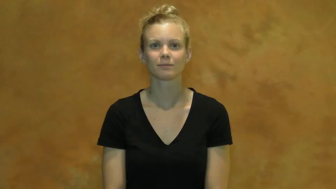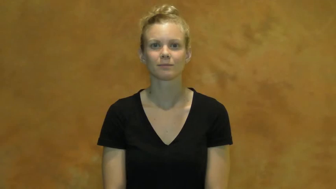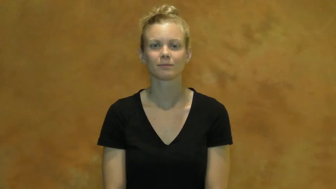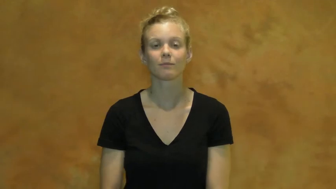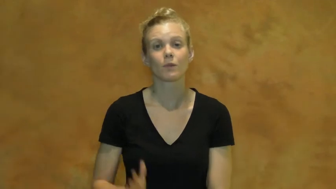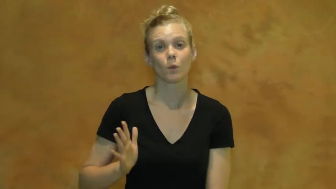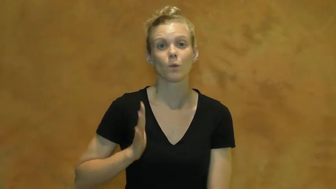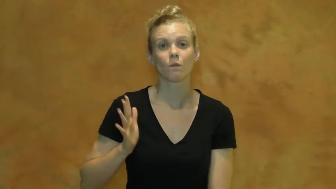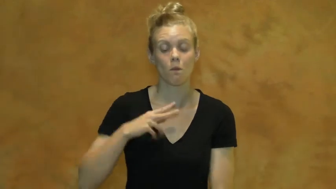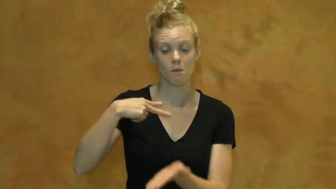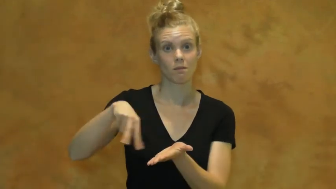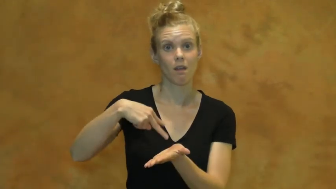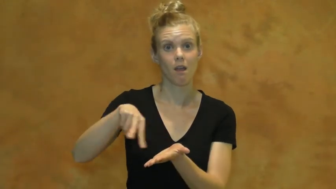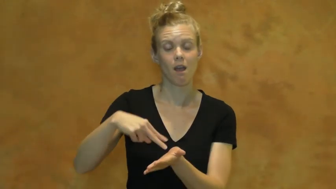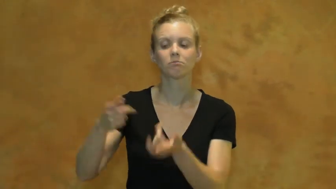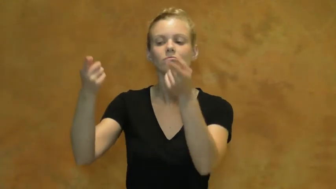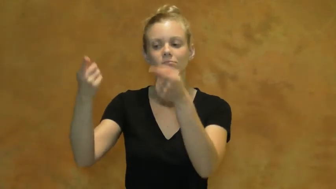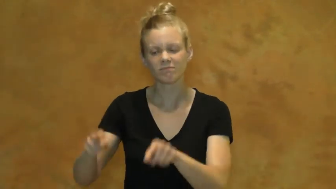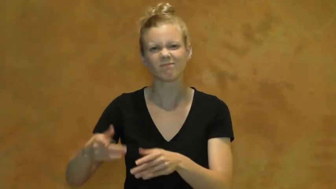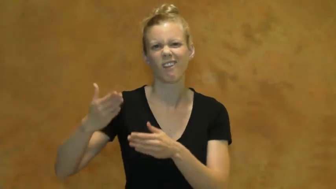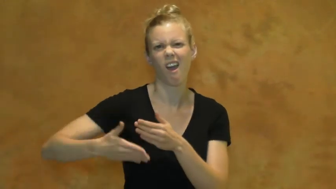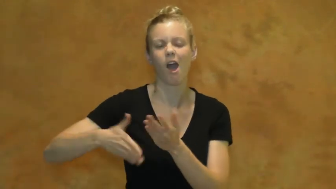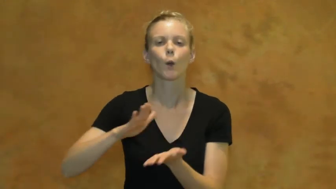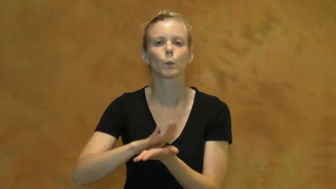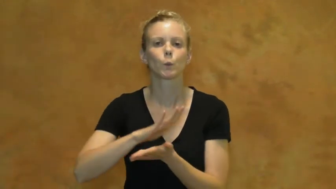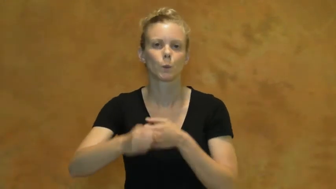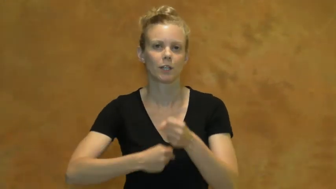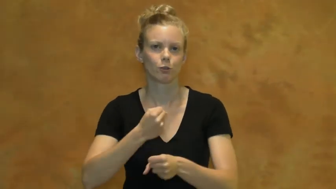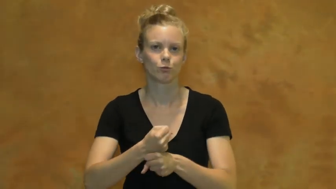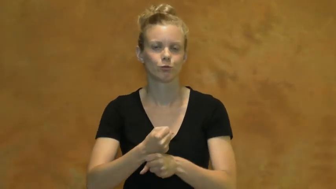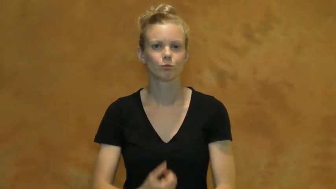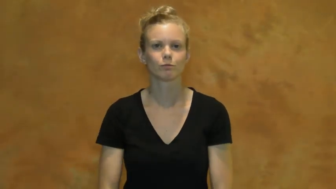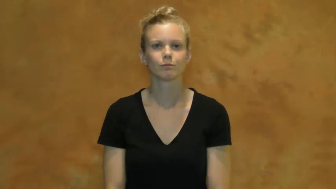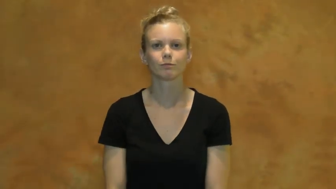prom